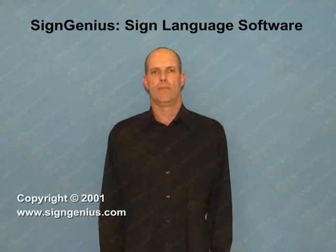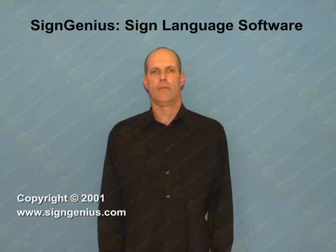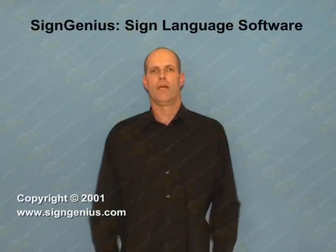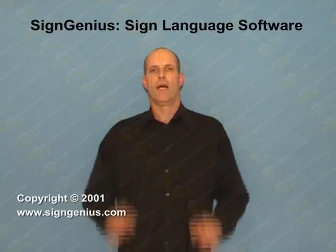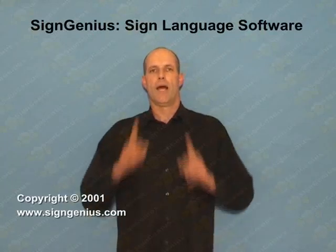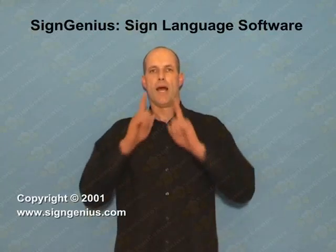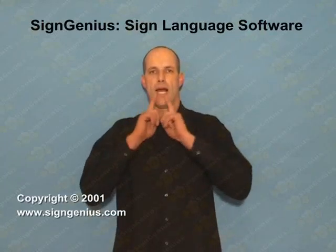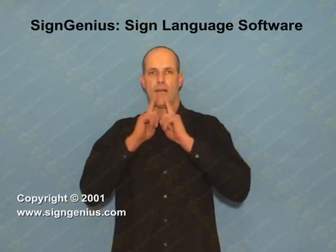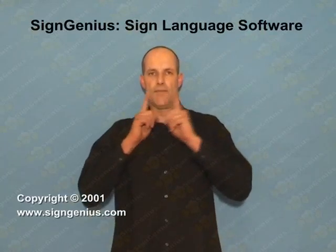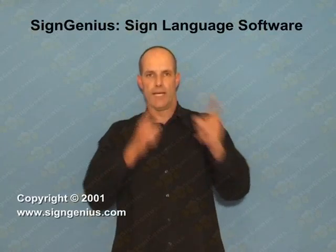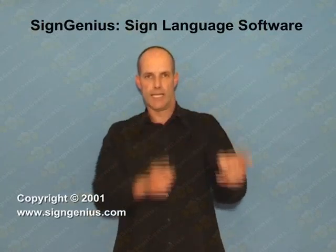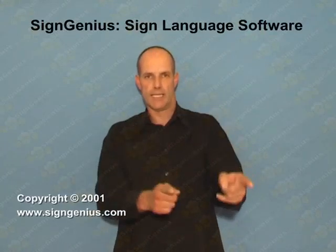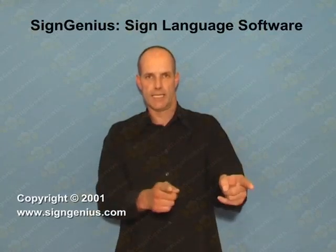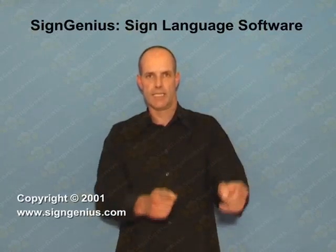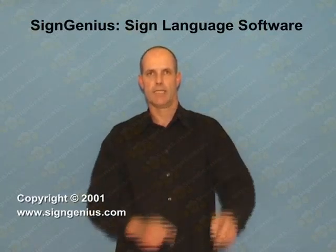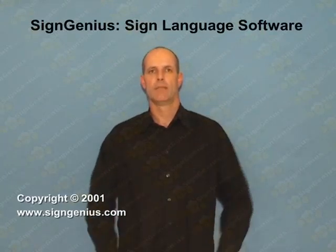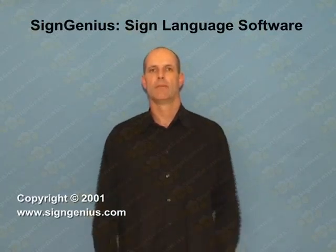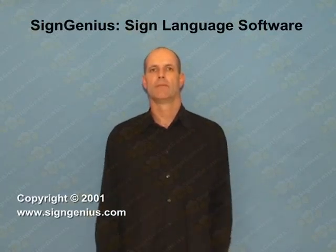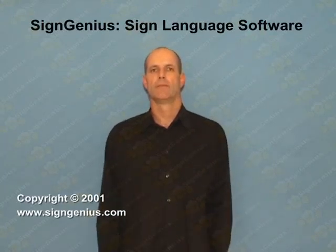ANSWER